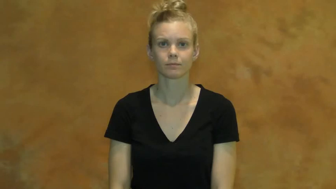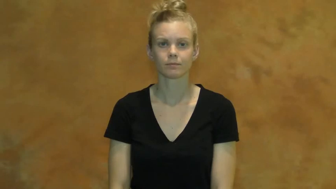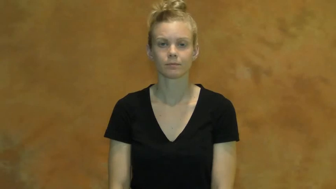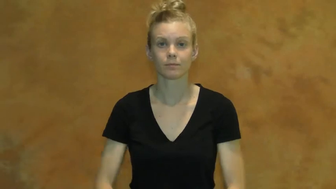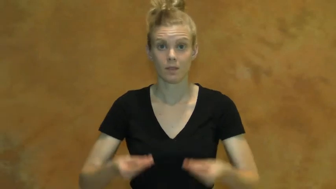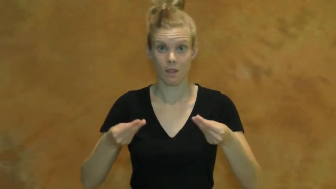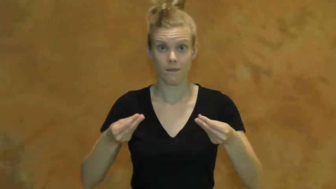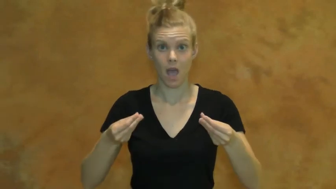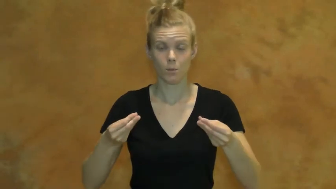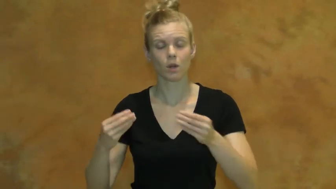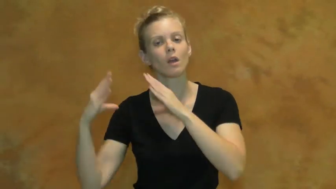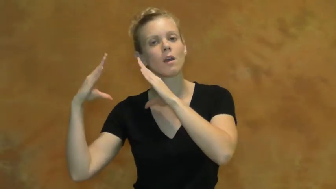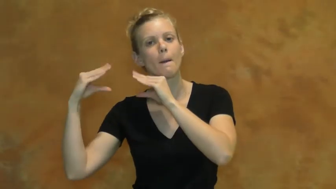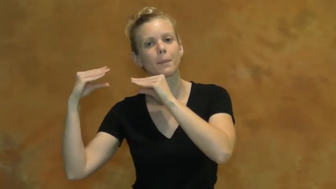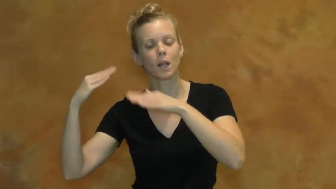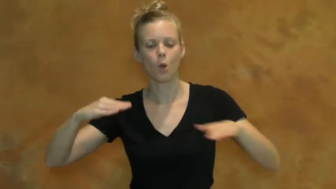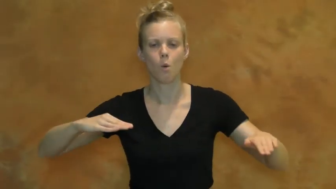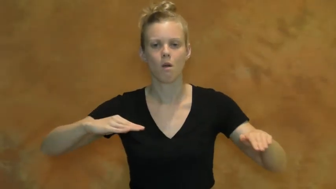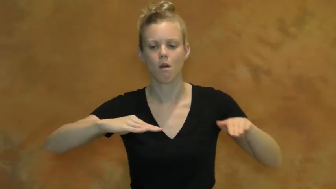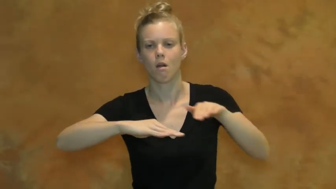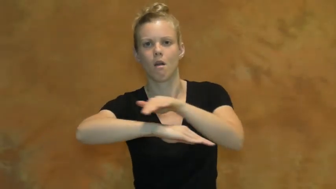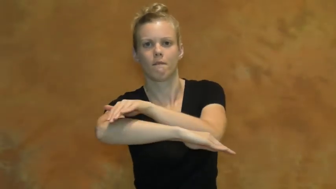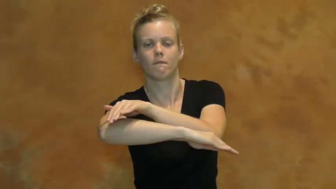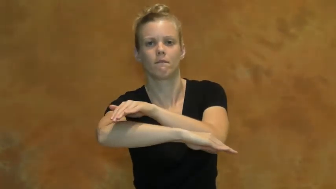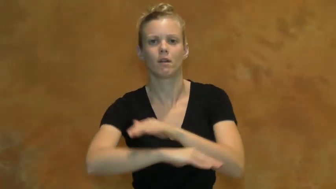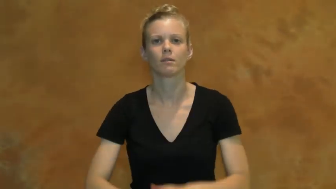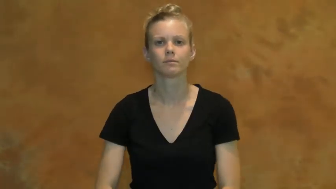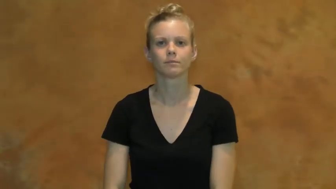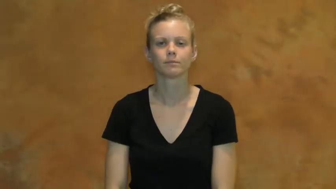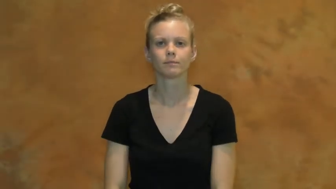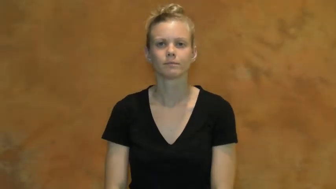pillowcase